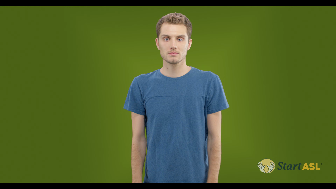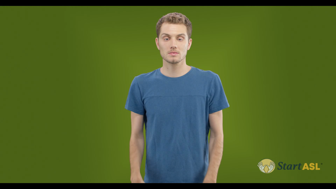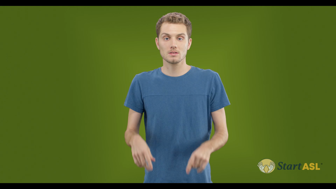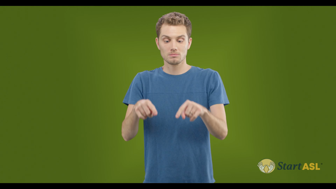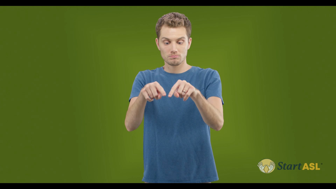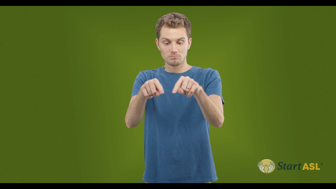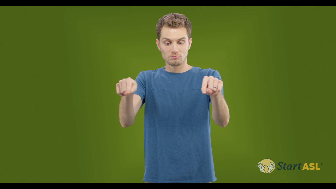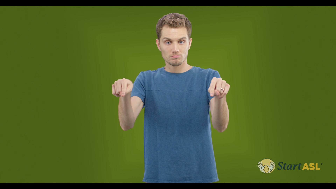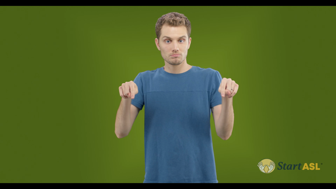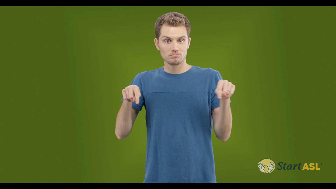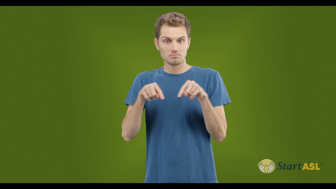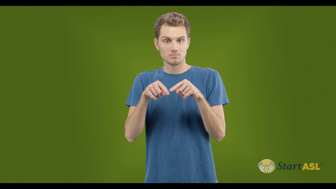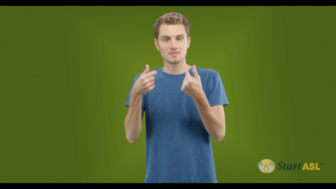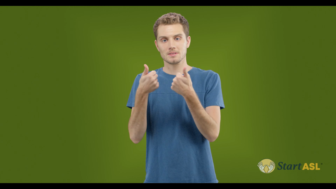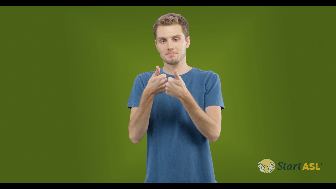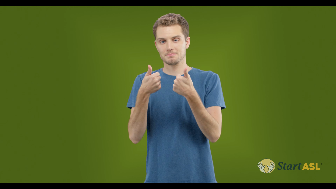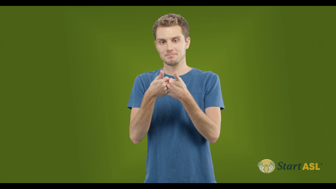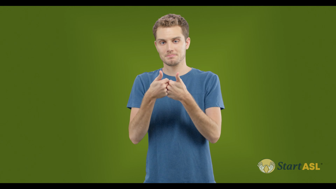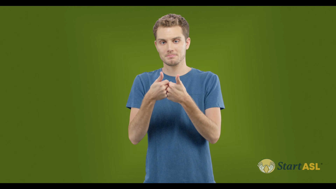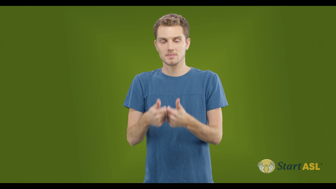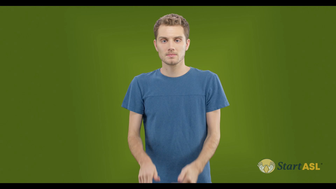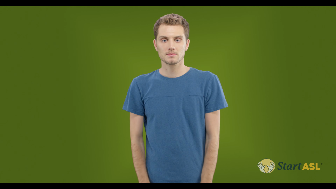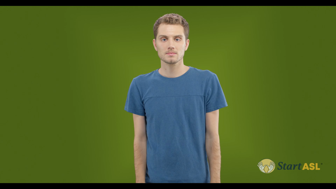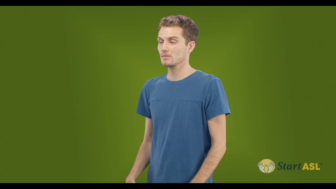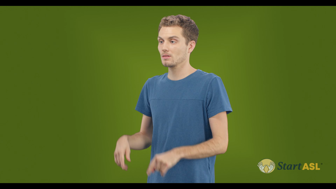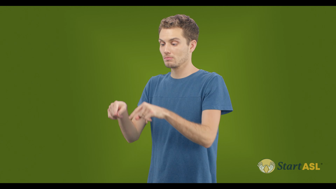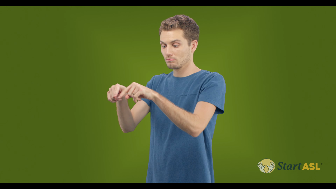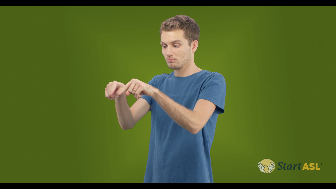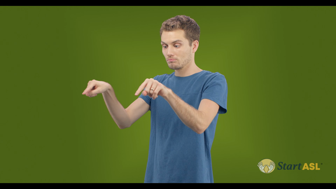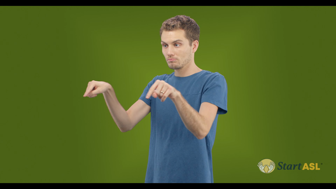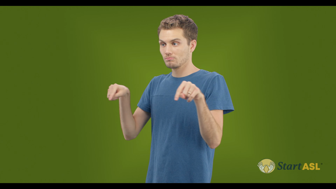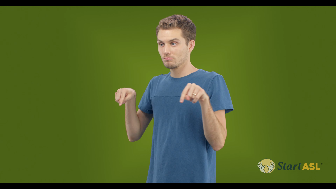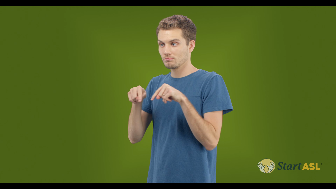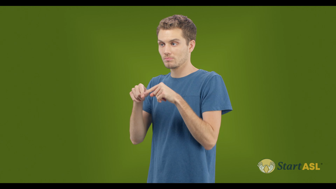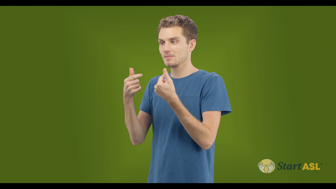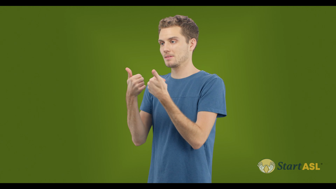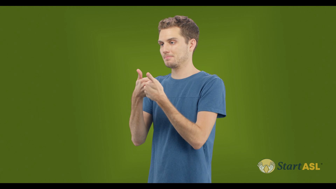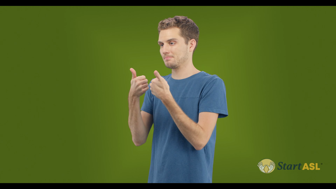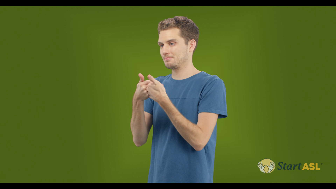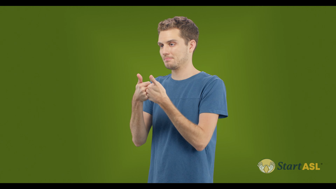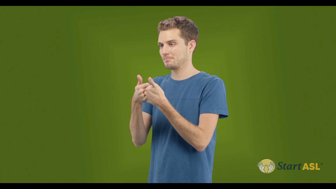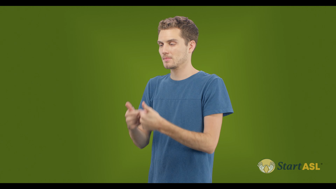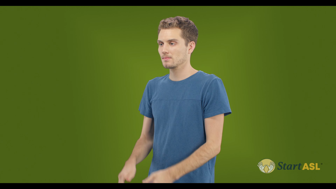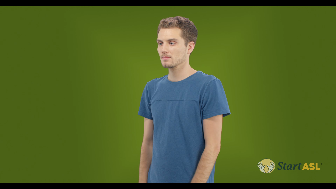board game